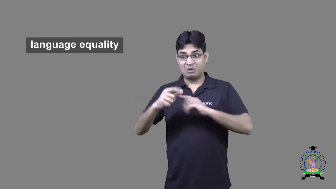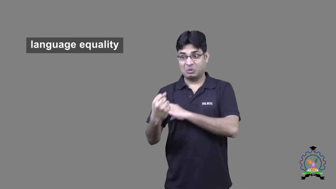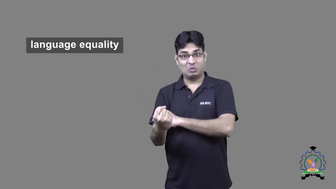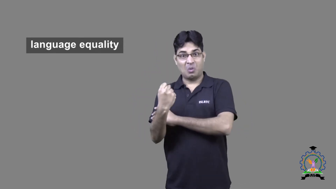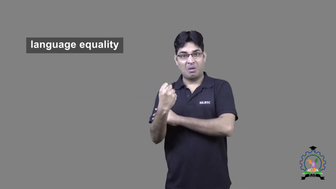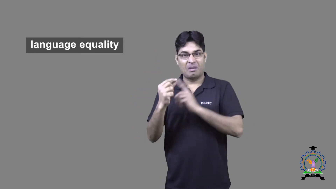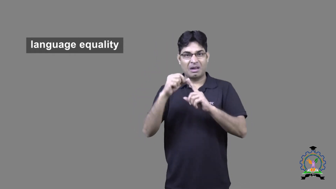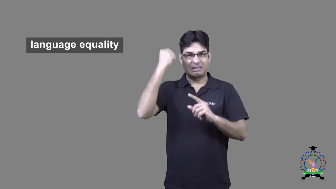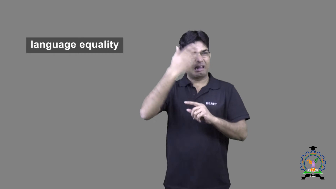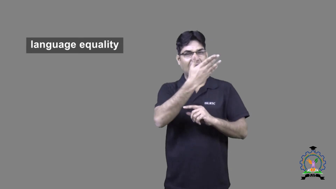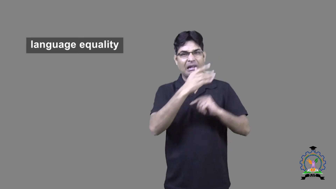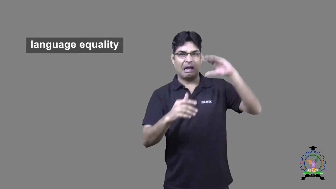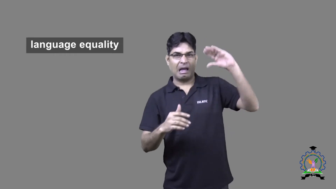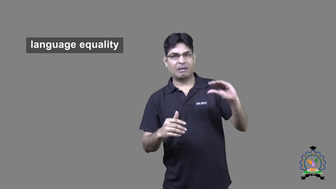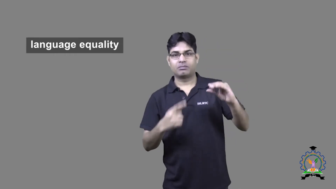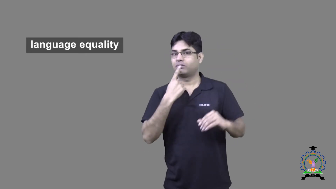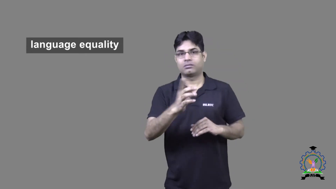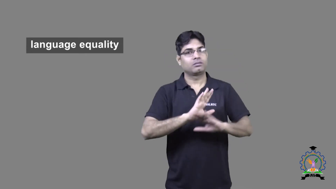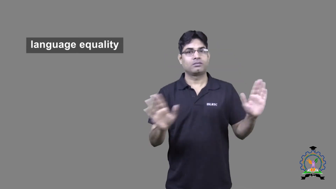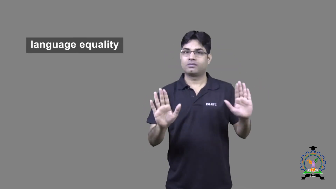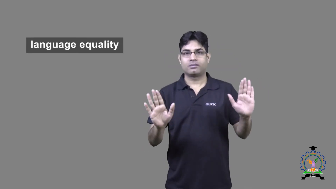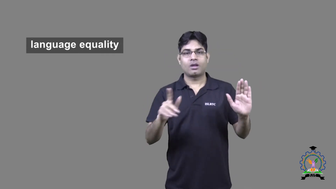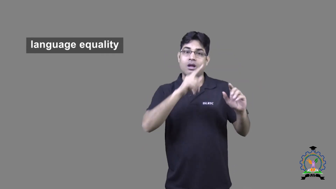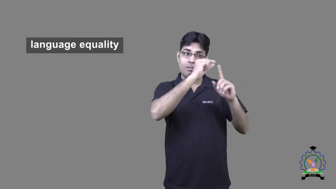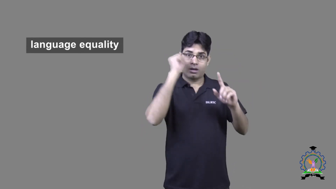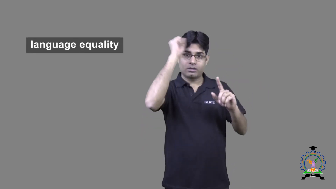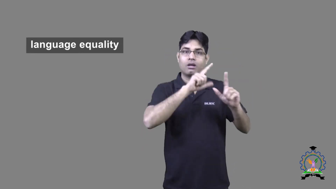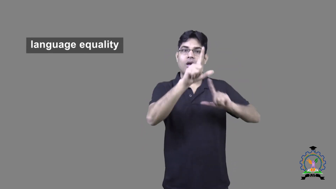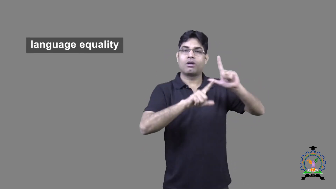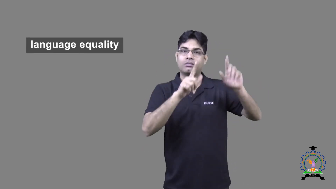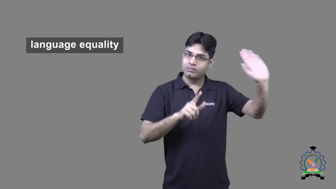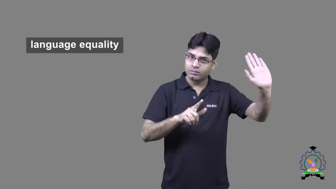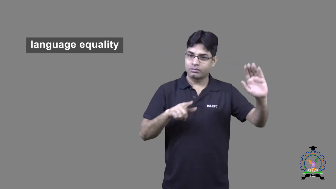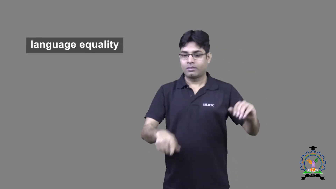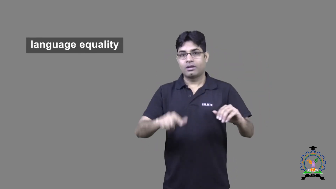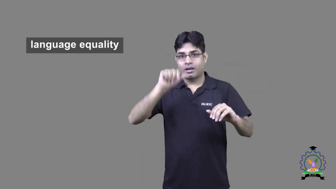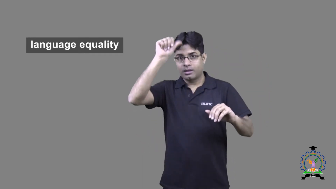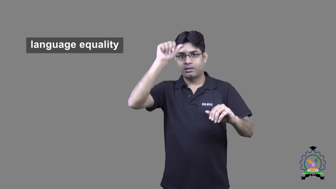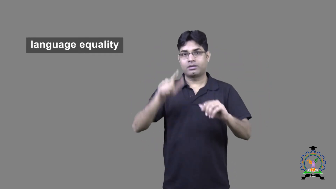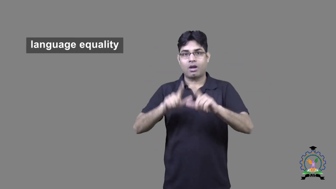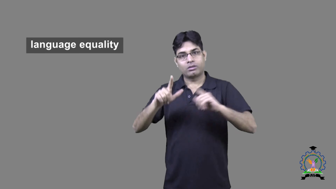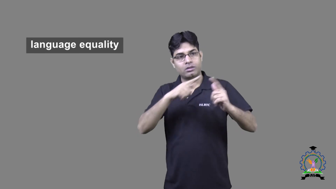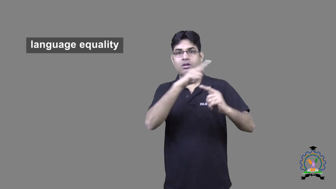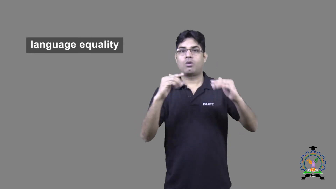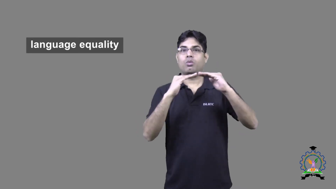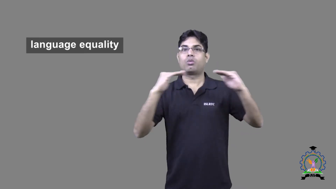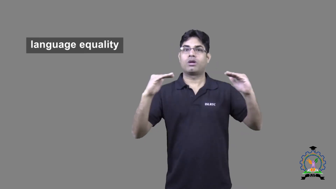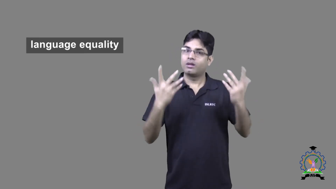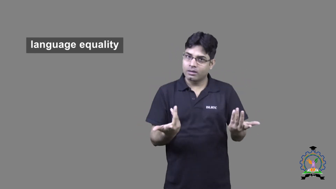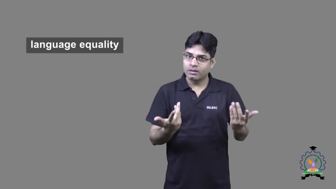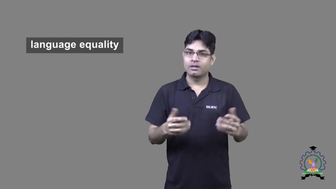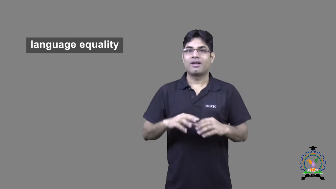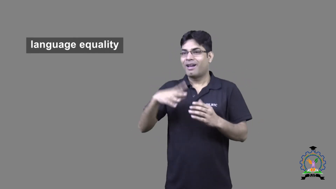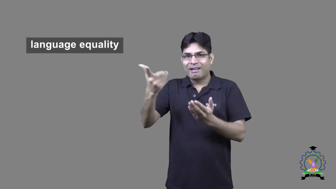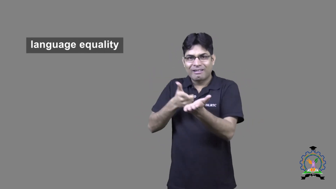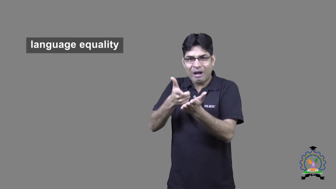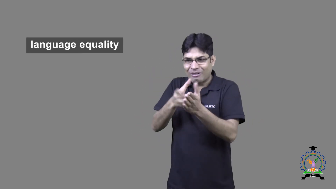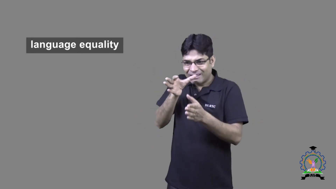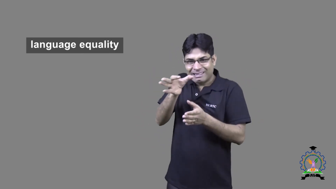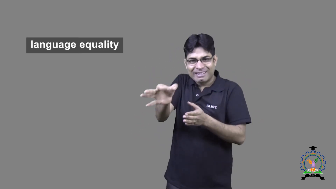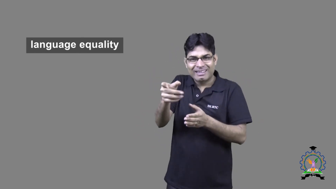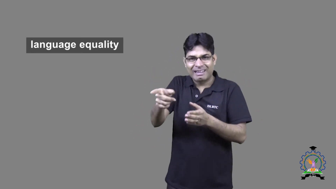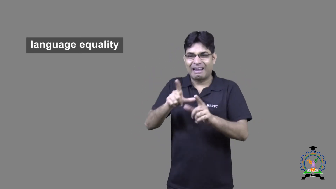language equality